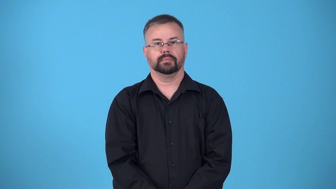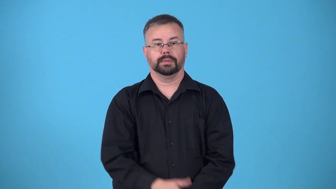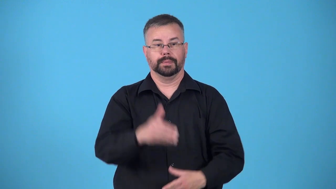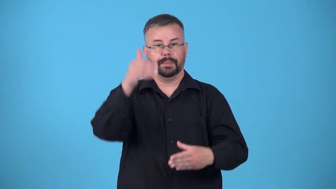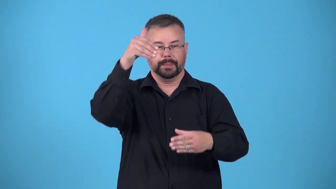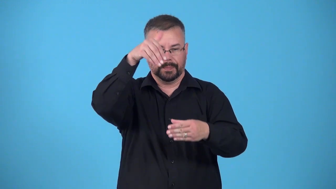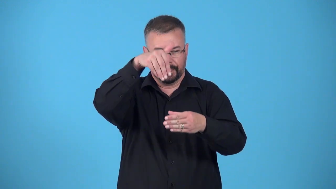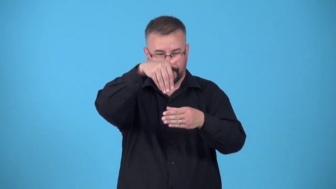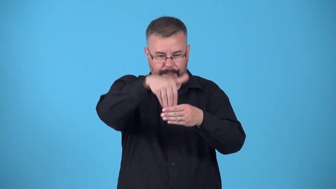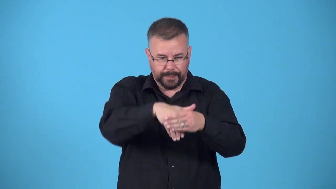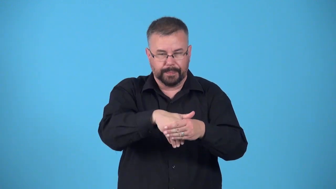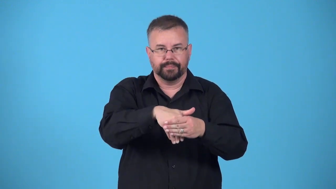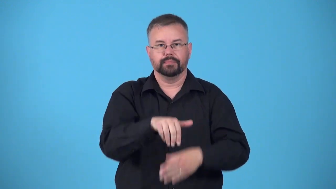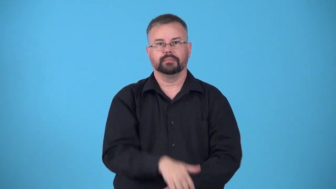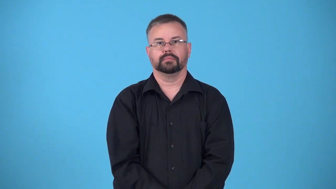slide in, slip in, put in smoothly